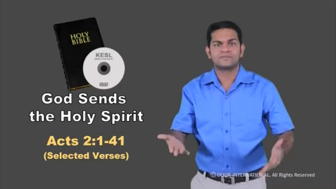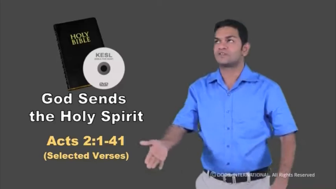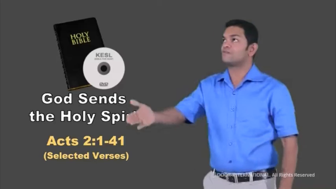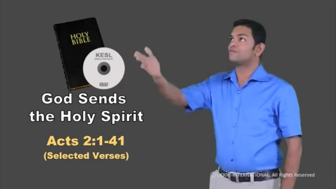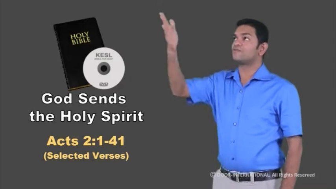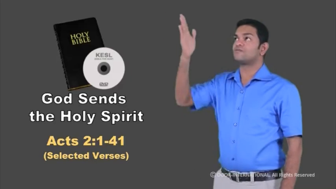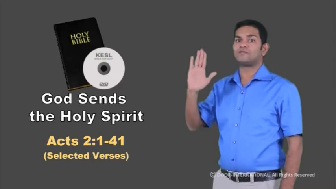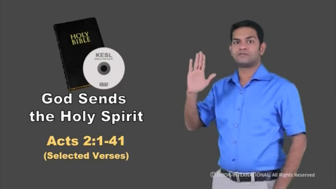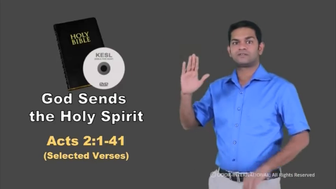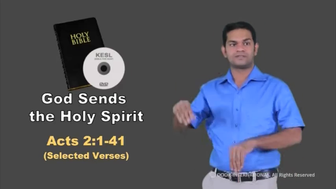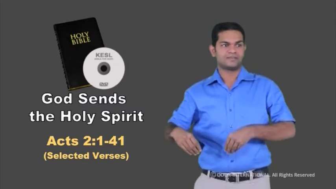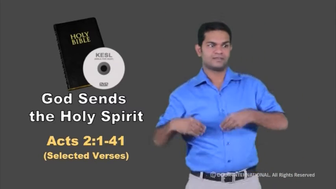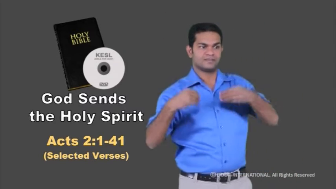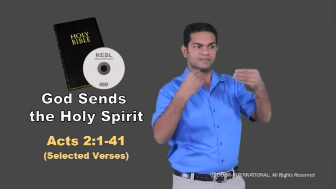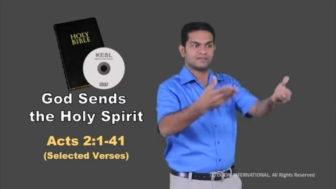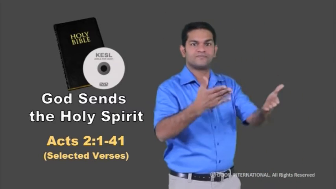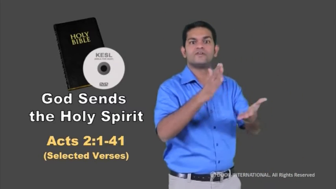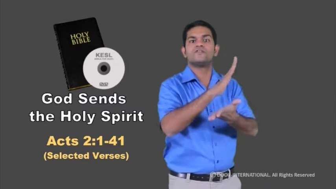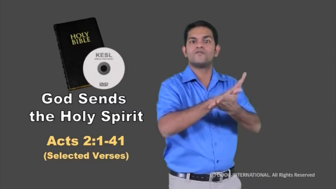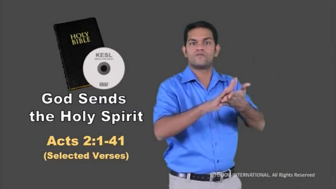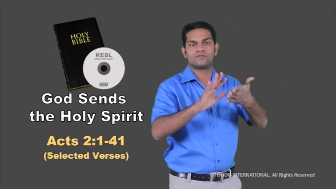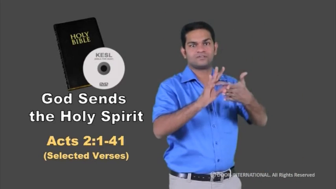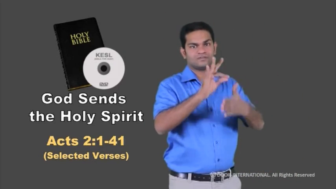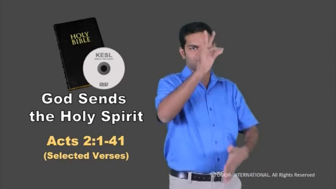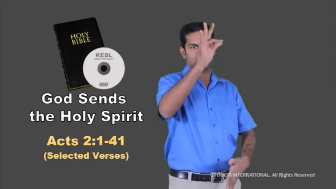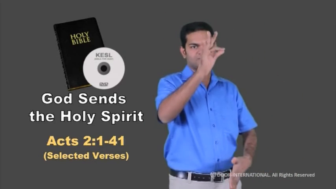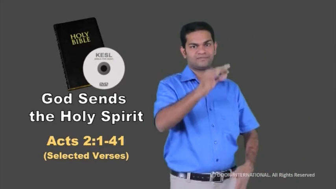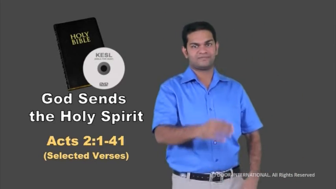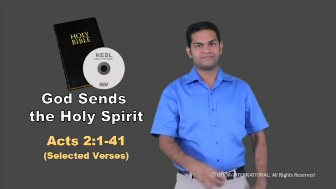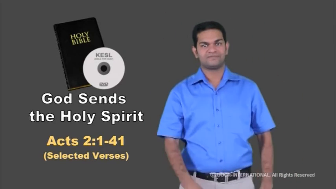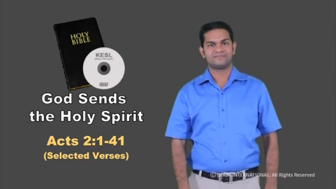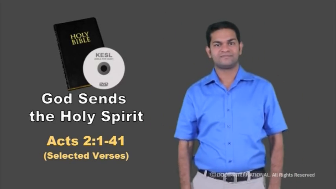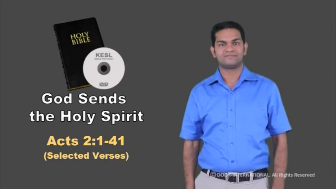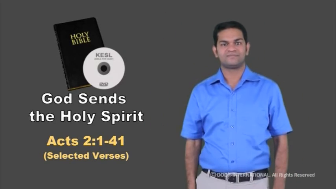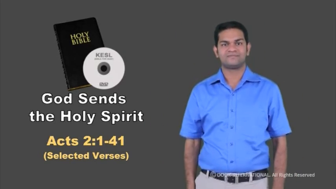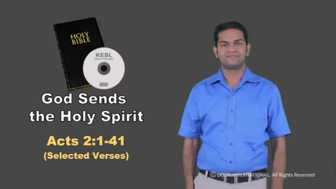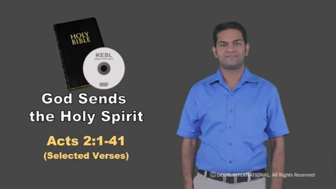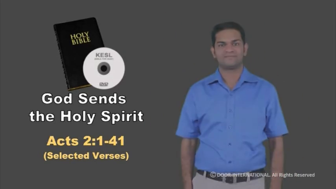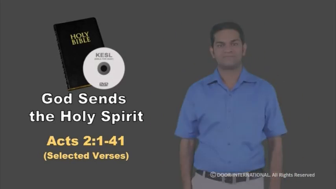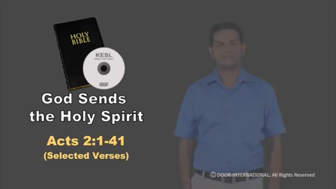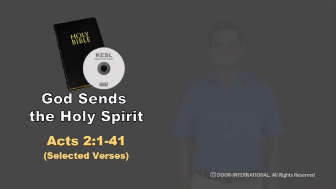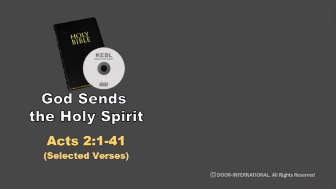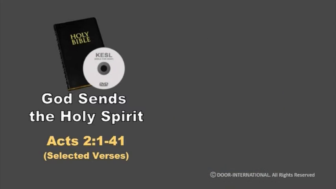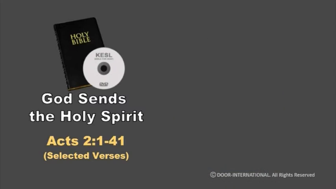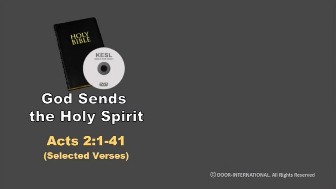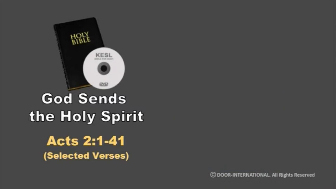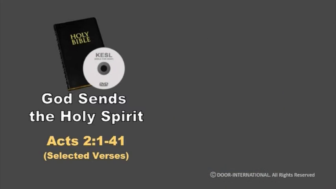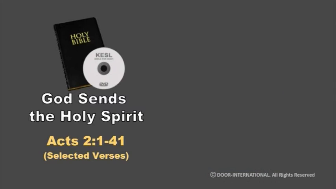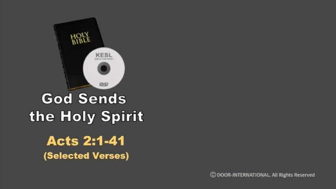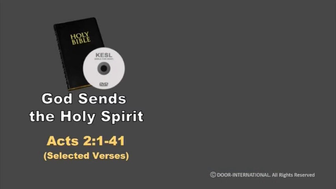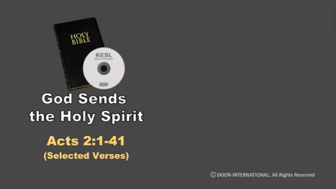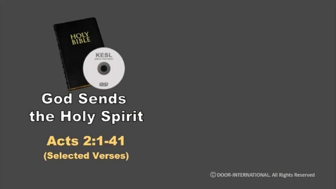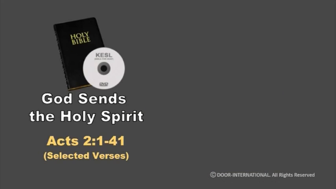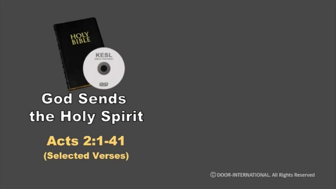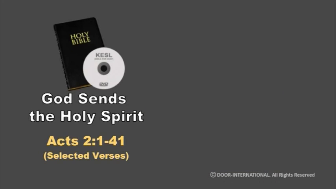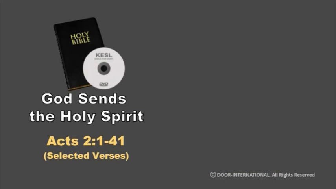God Sends the Holy Spirit